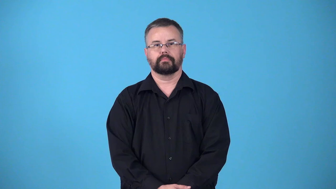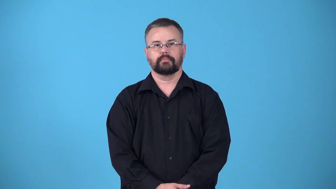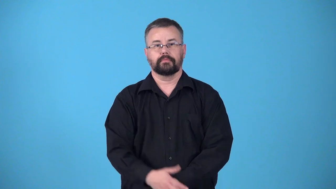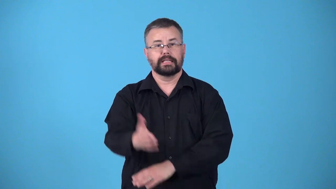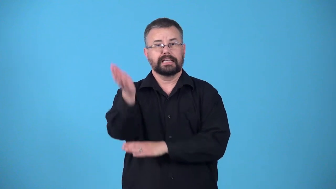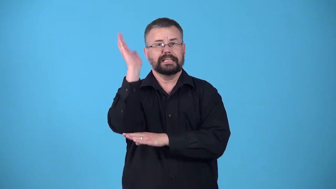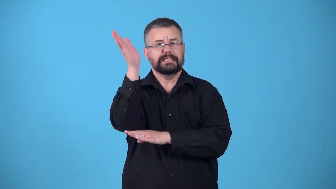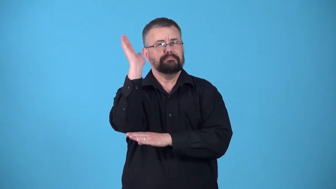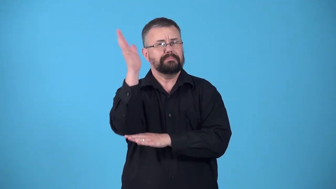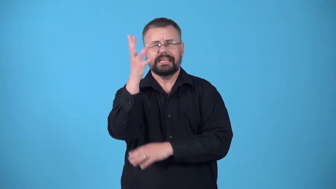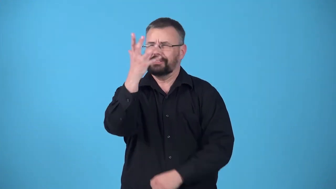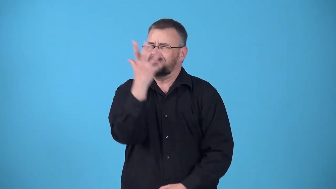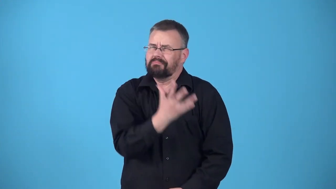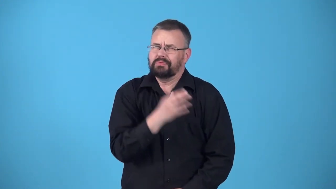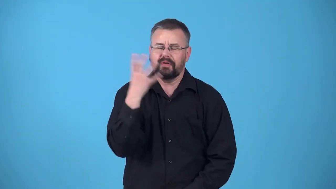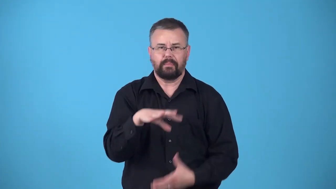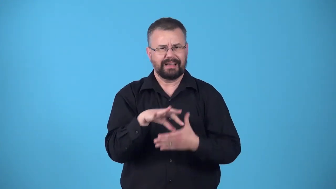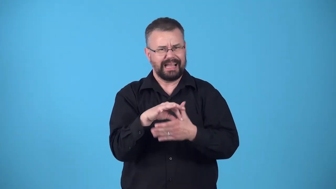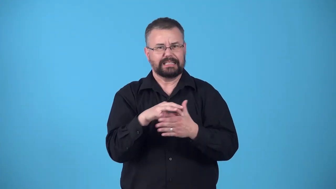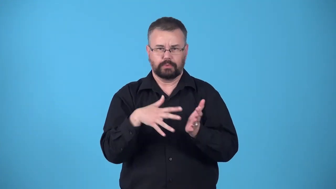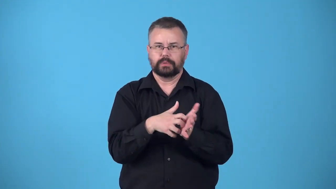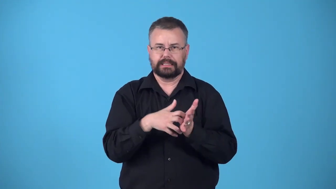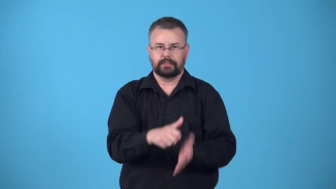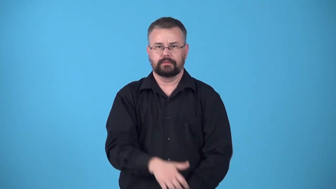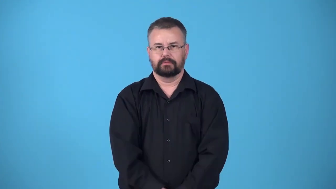flowery speech